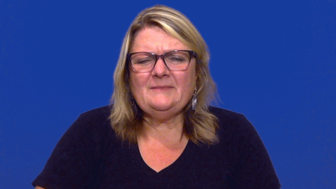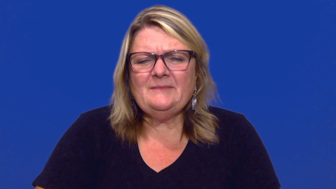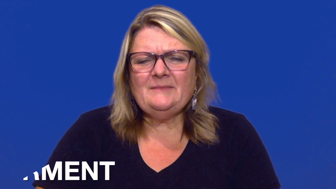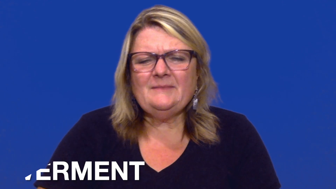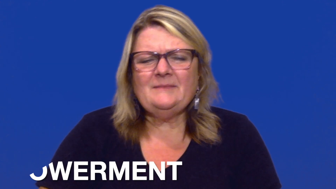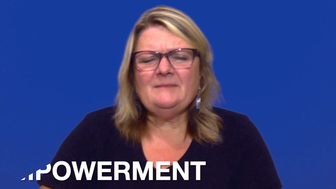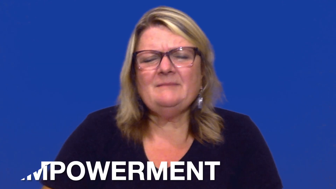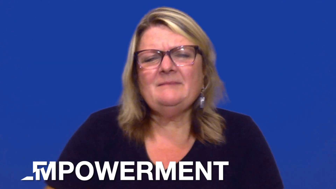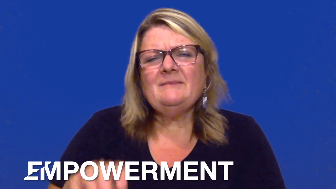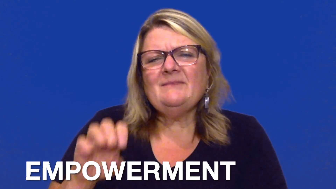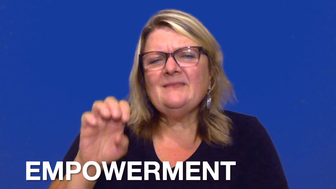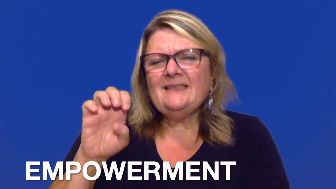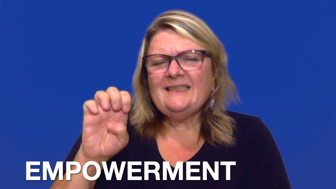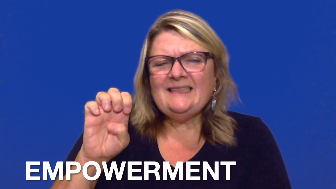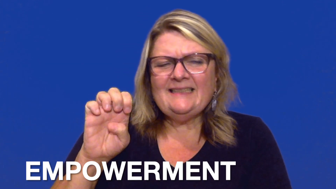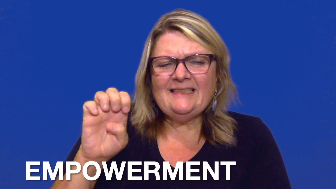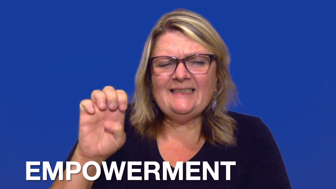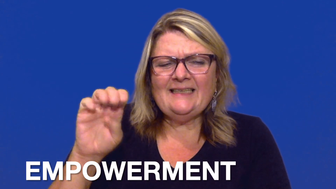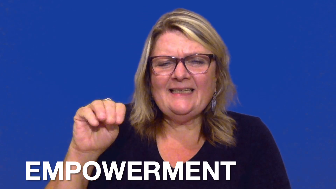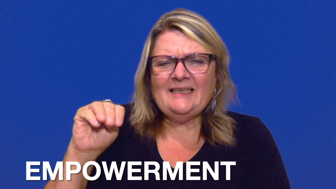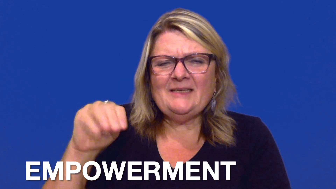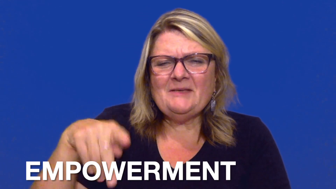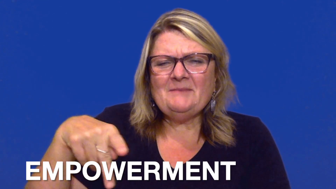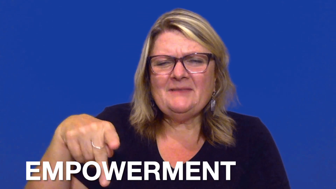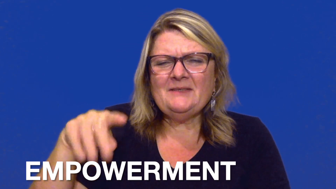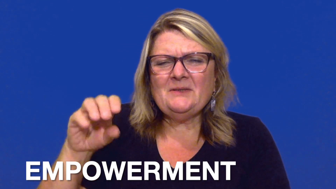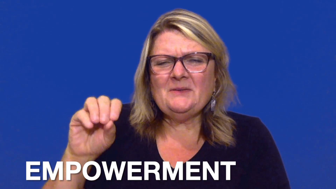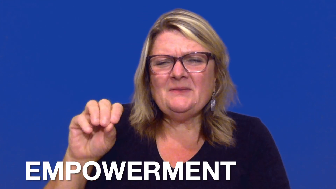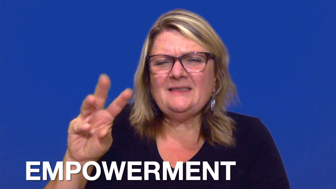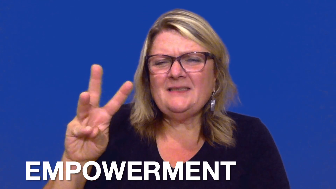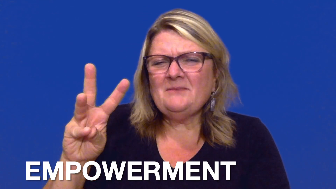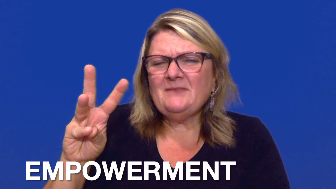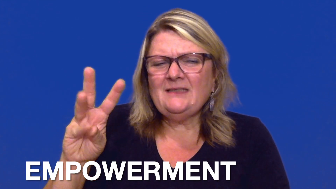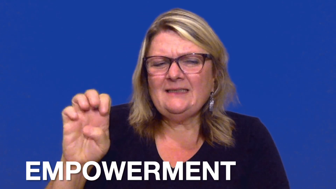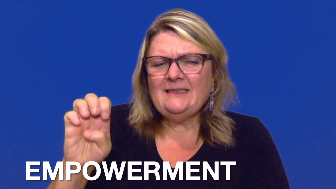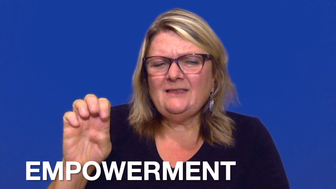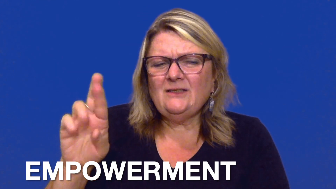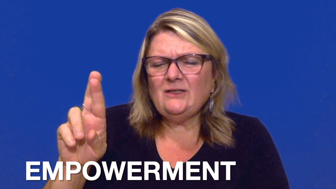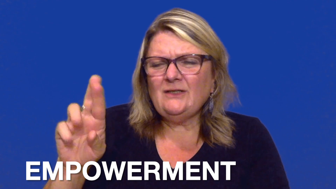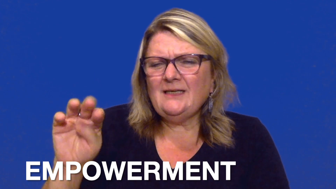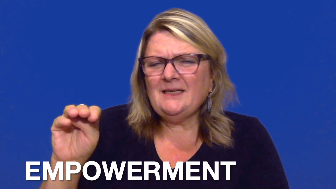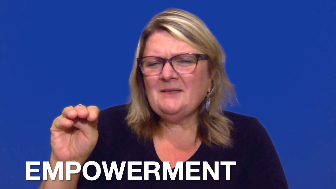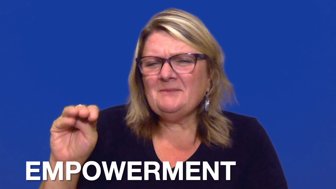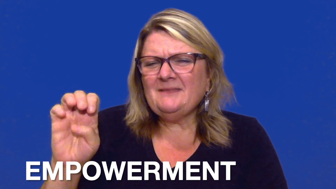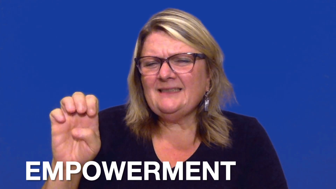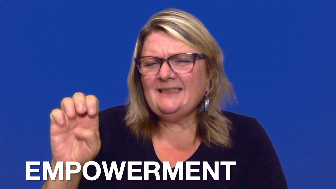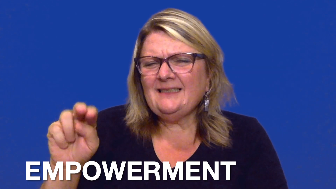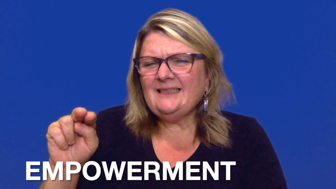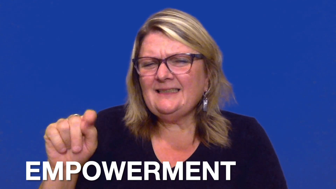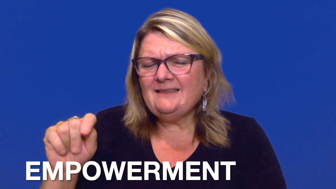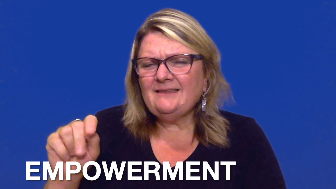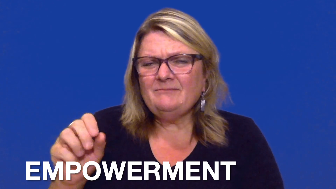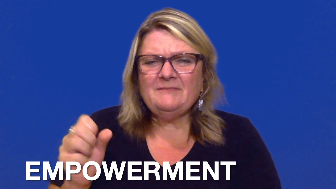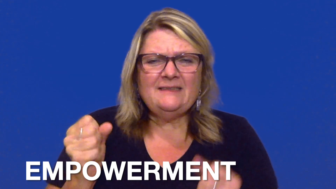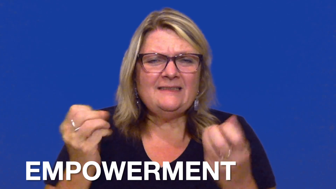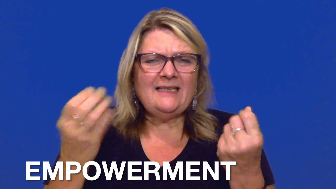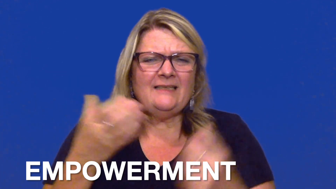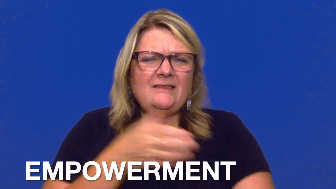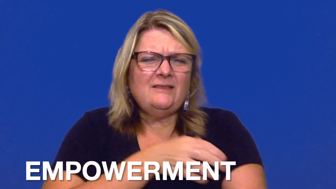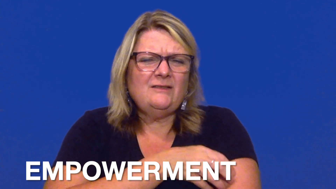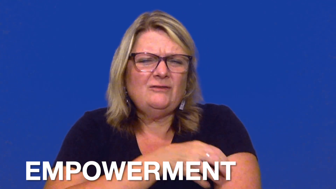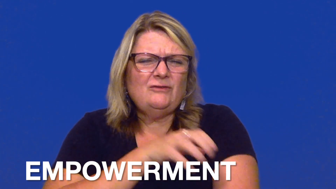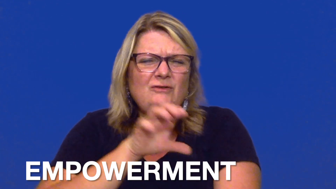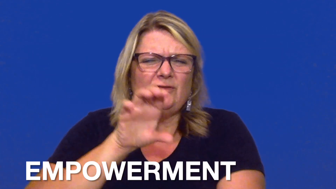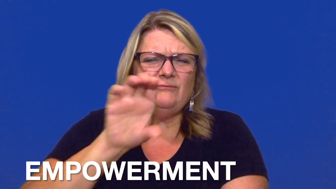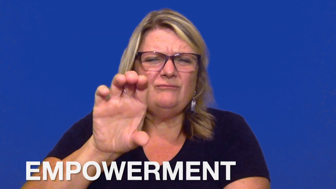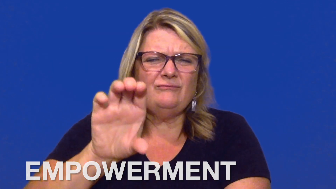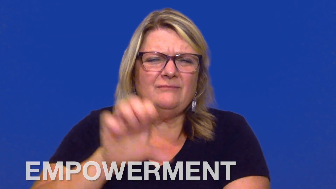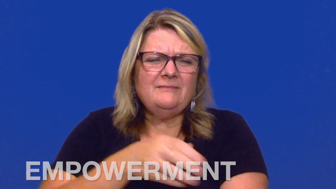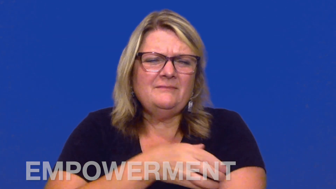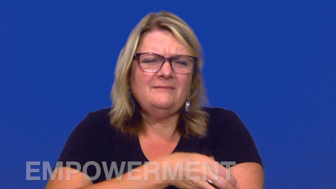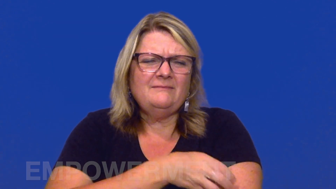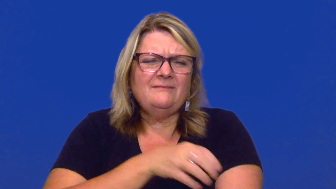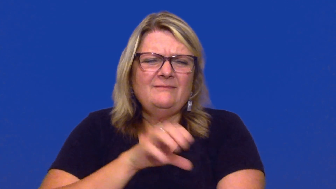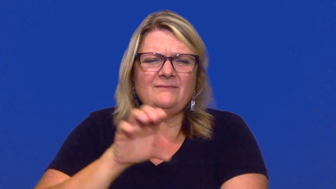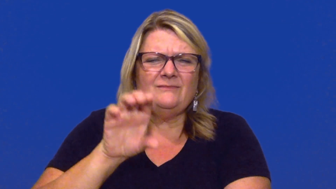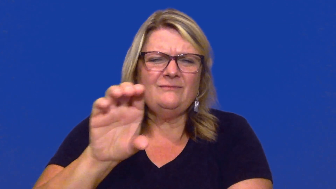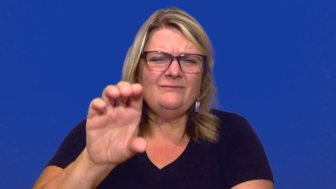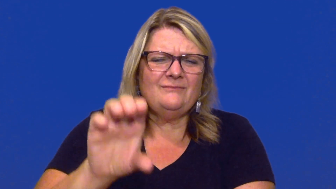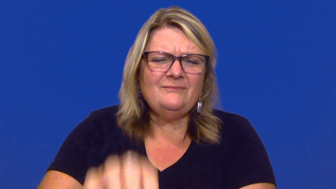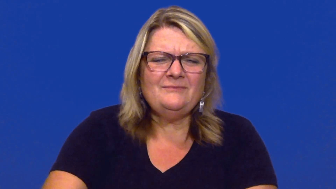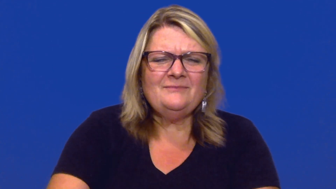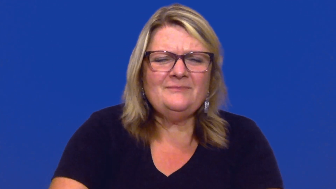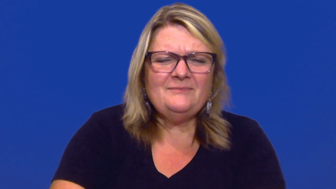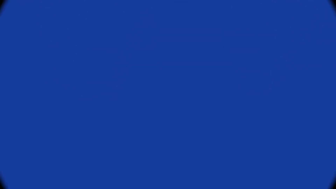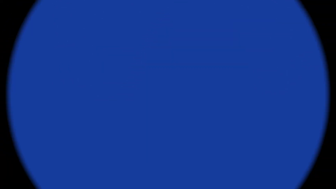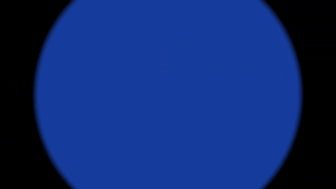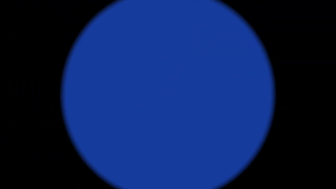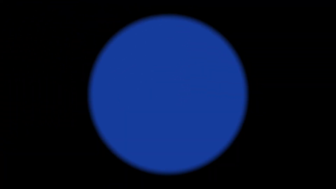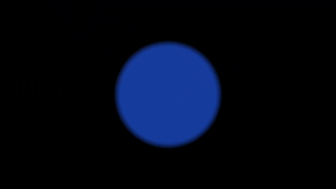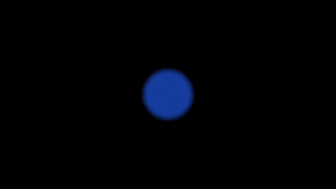EMPOWERMENT